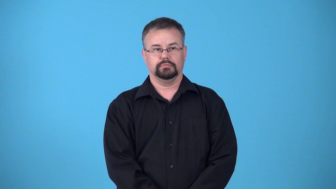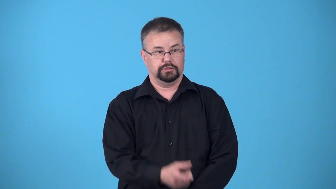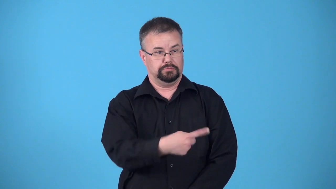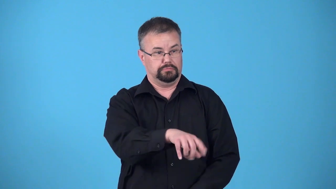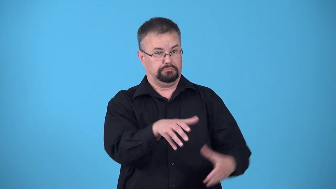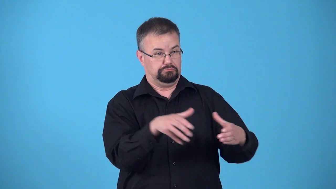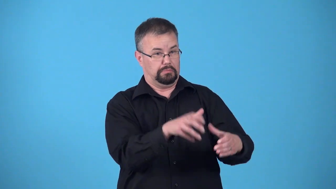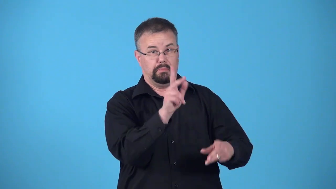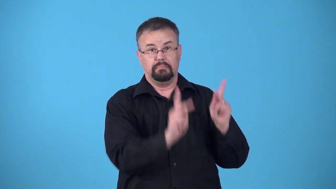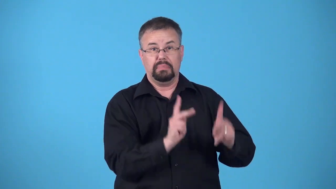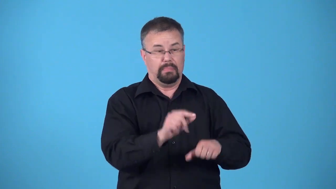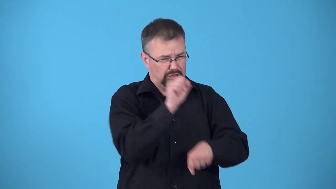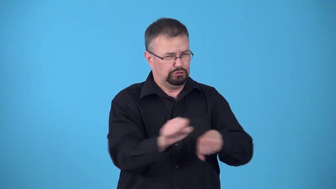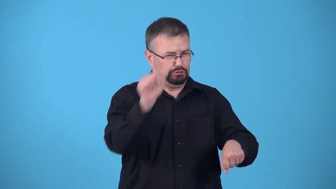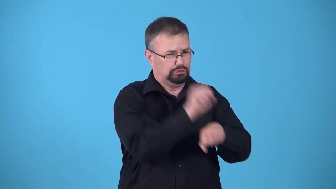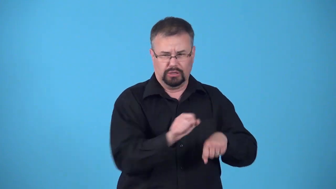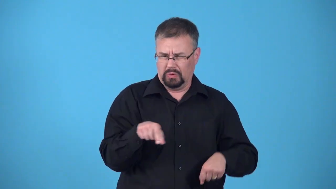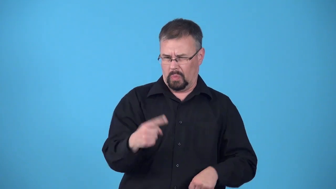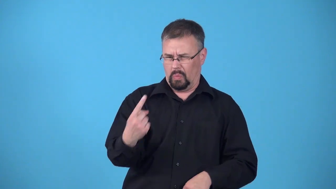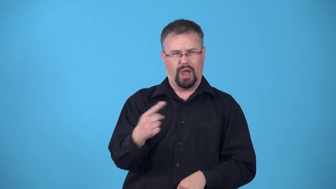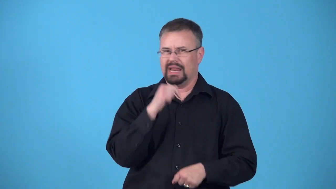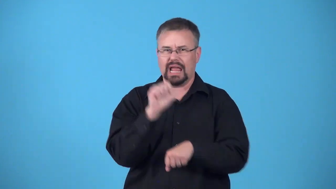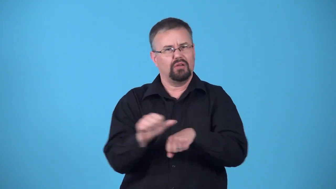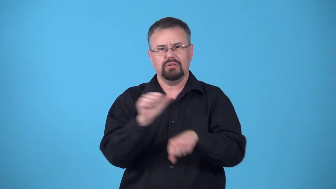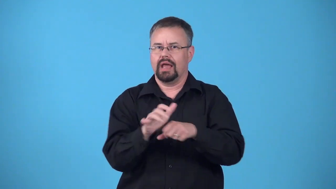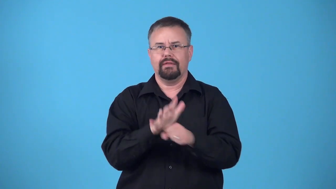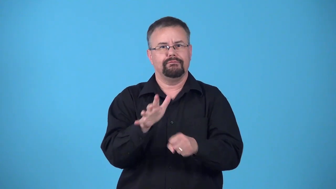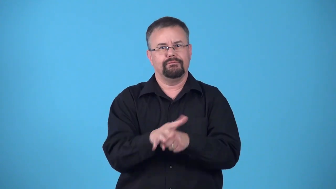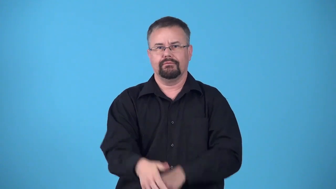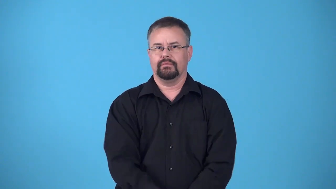not pull your weight